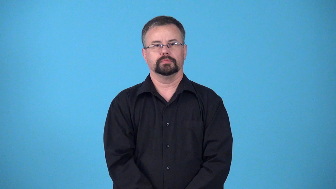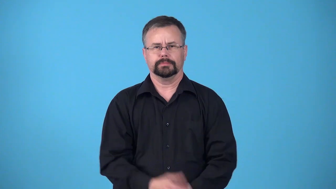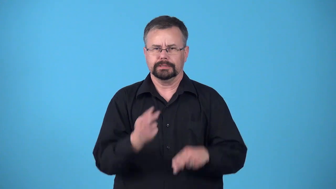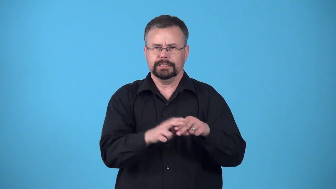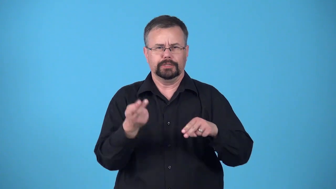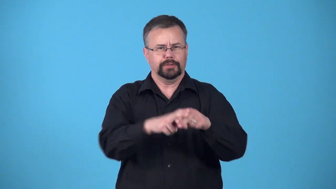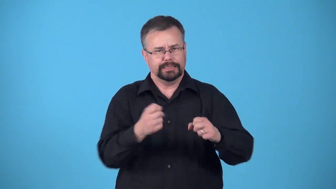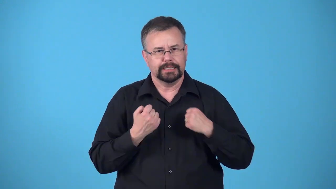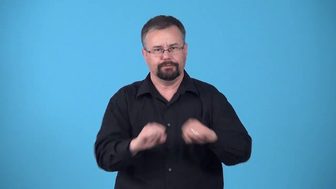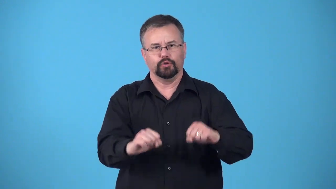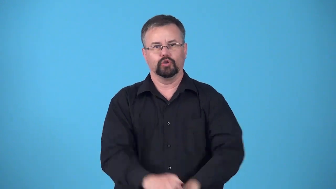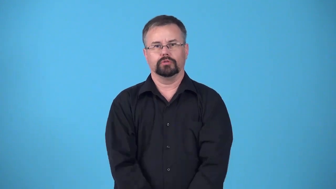take it up a notch,turn it up a notch